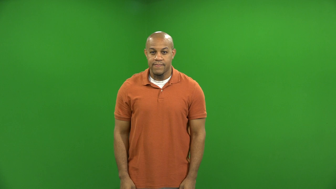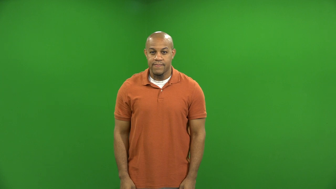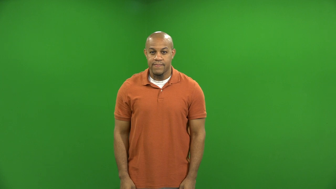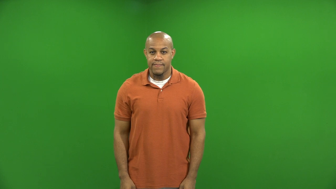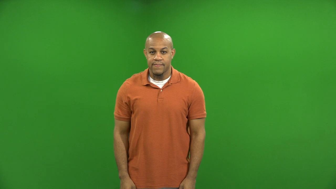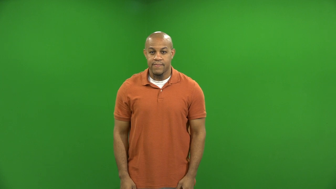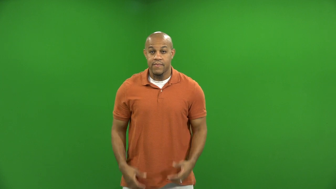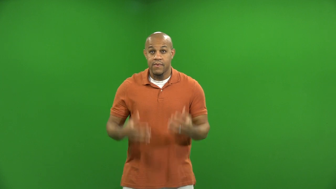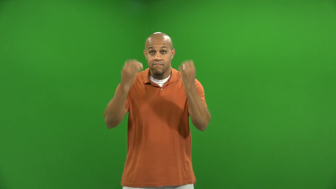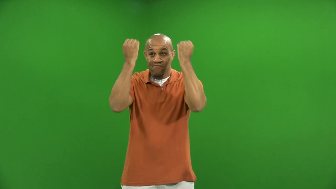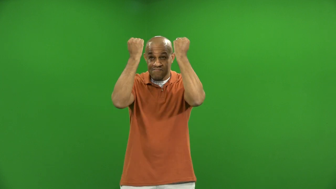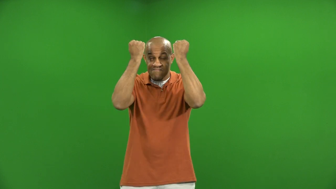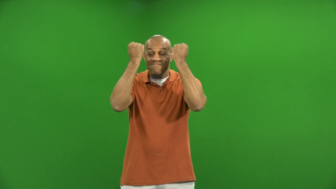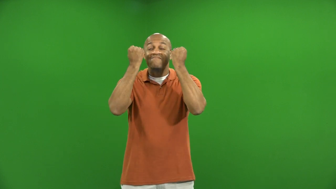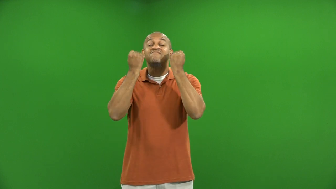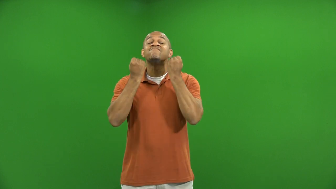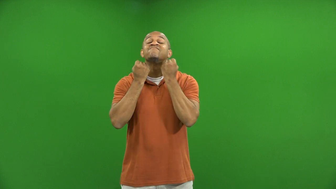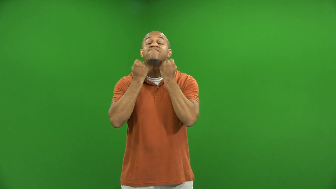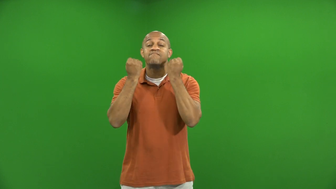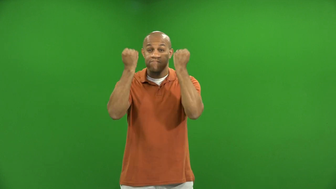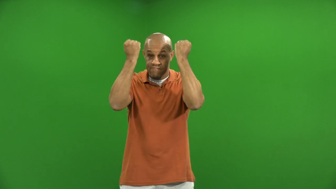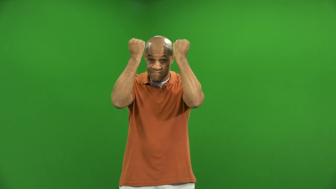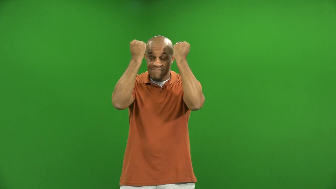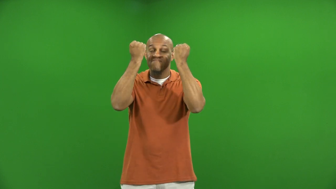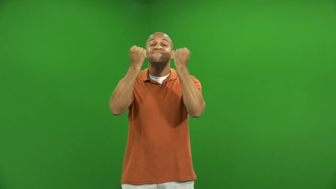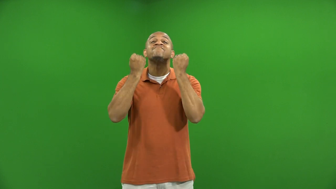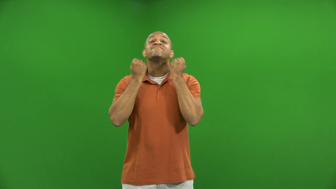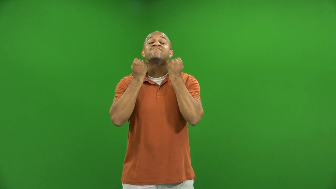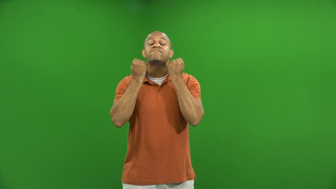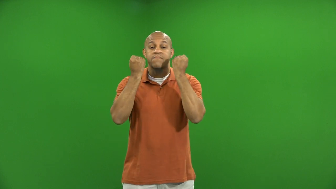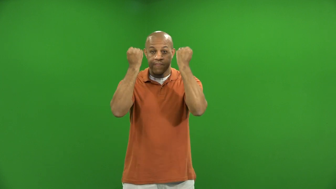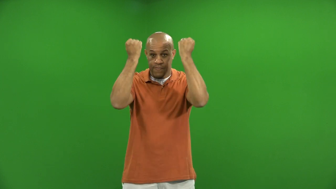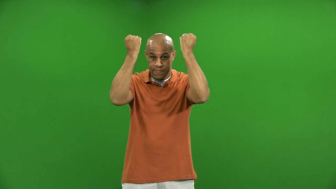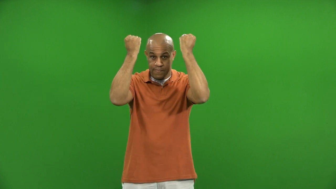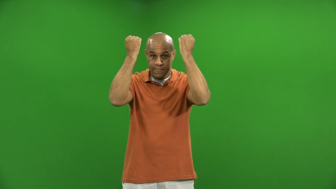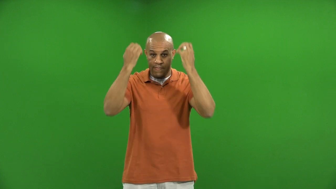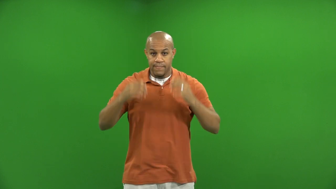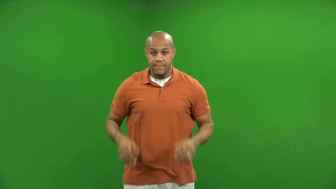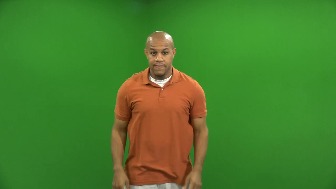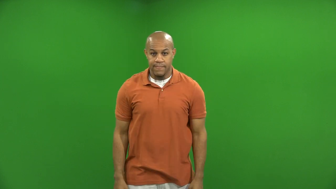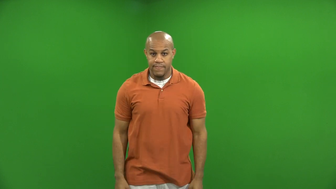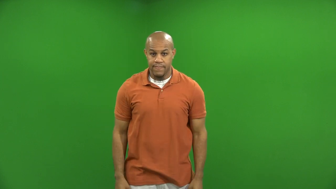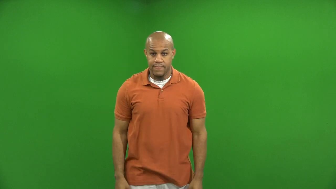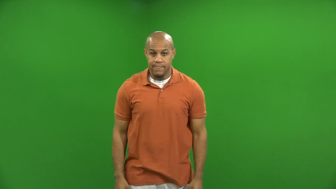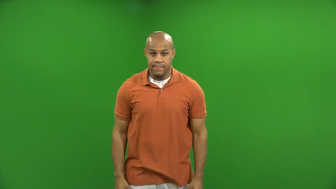Pull up Chin up